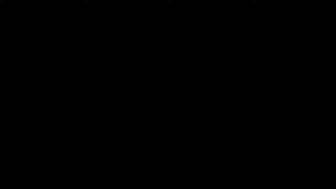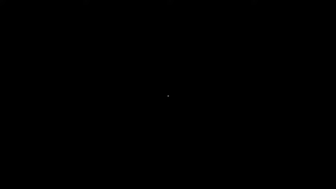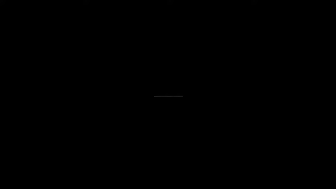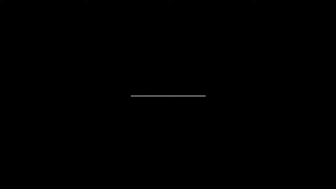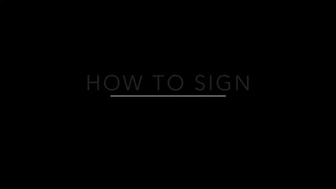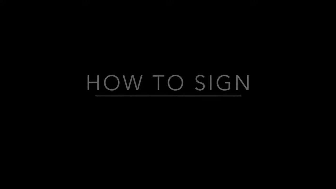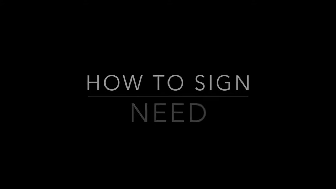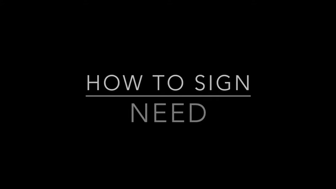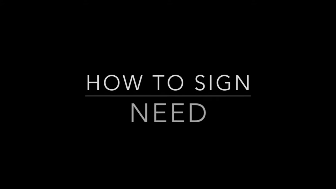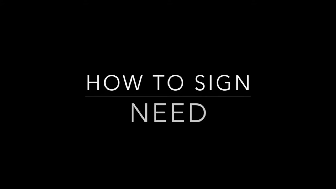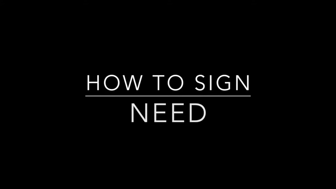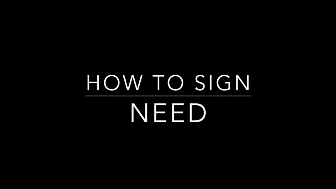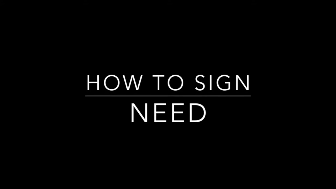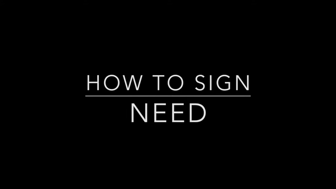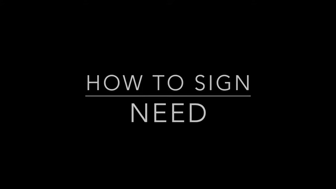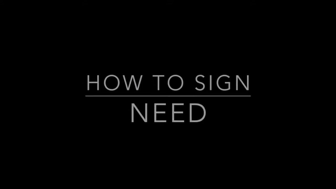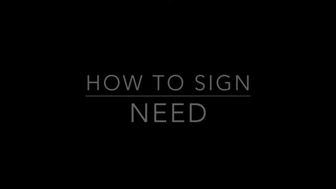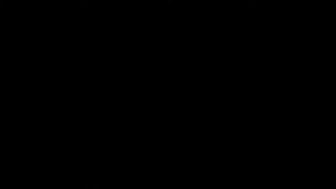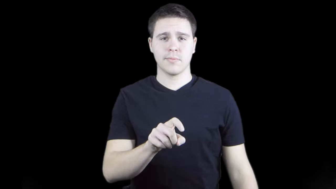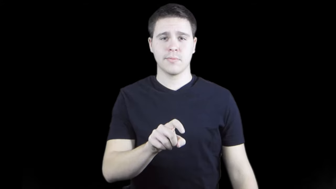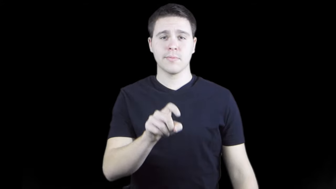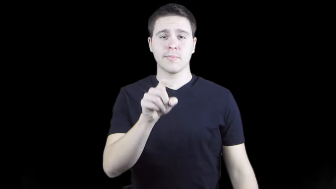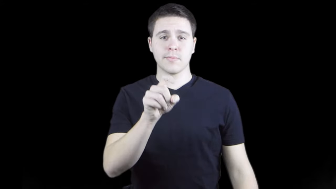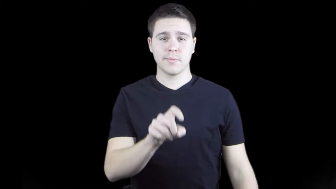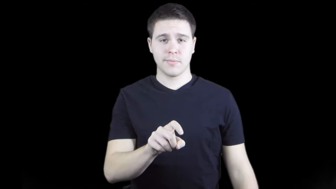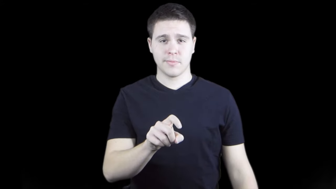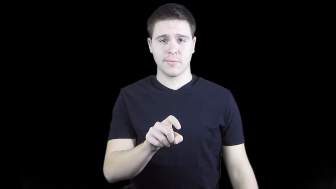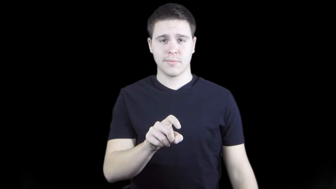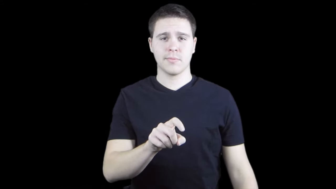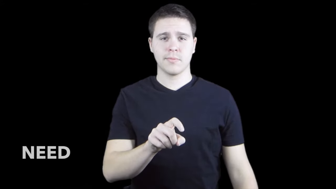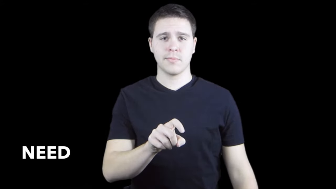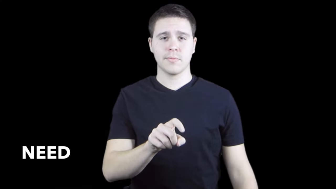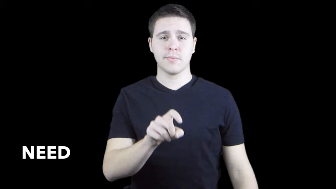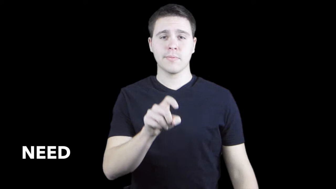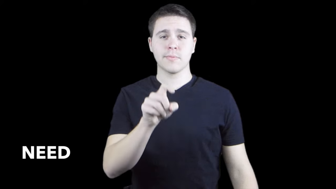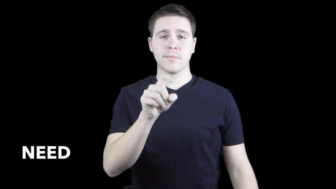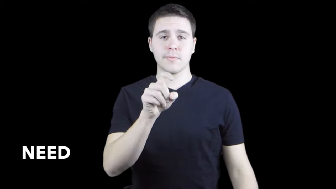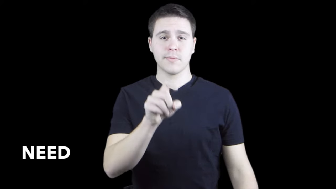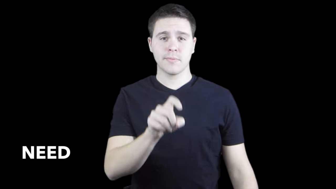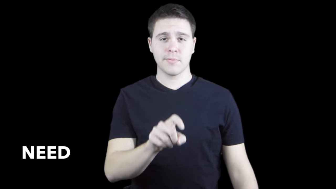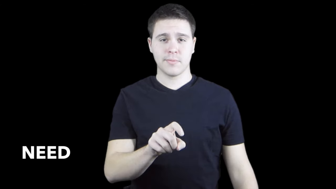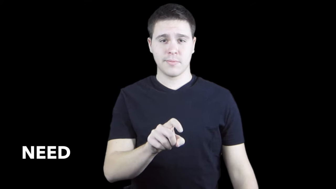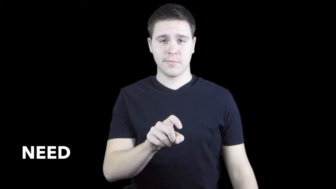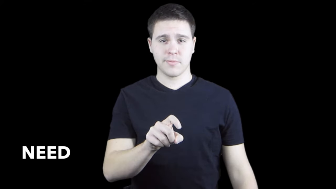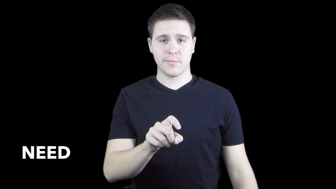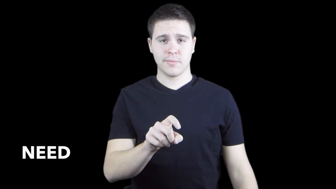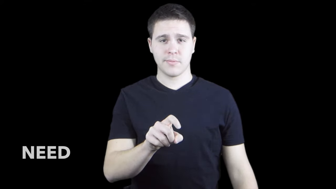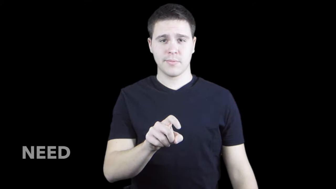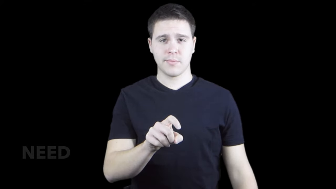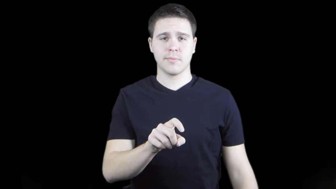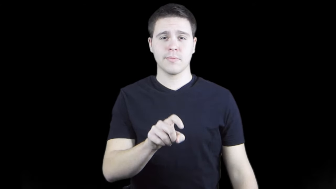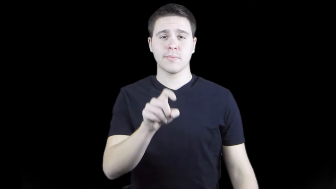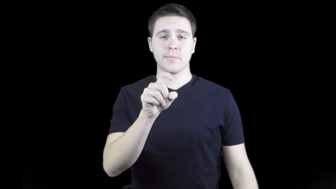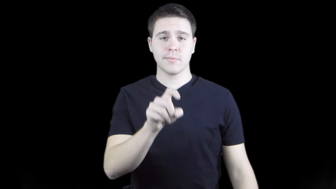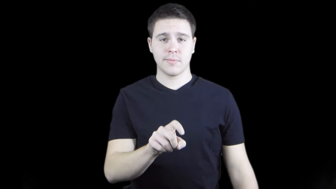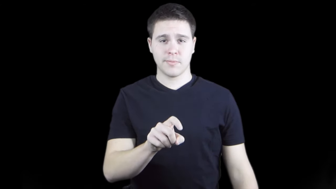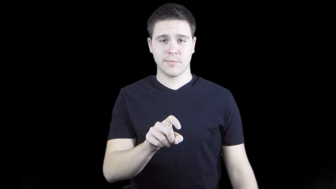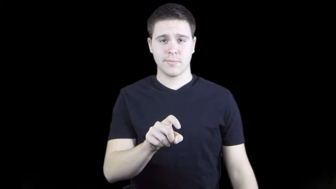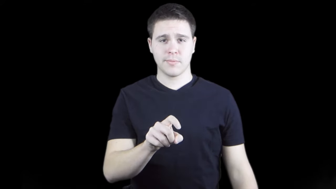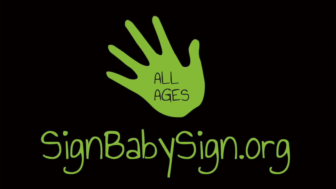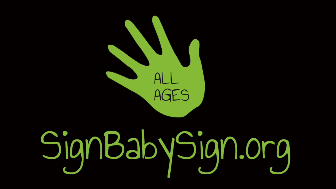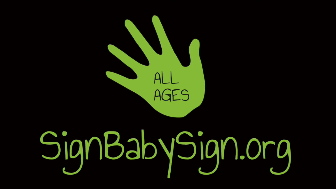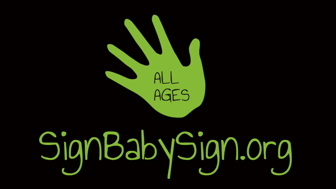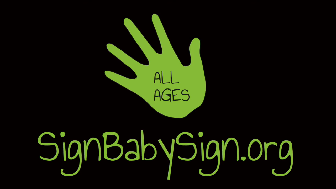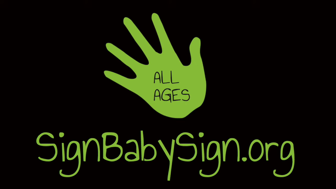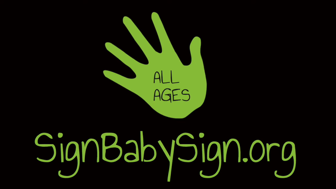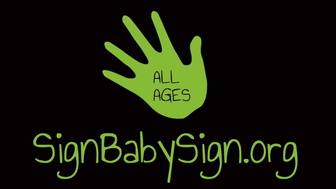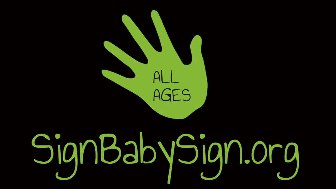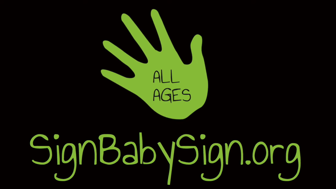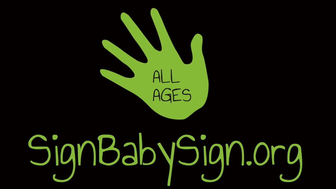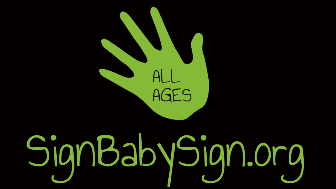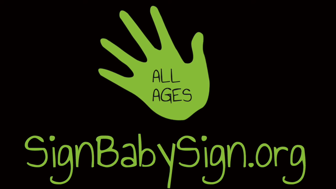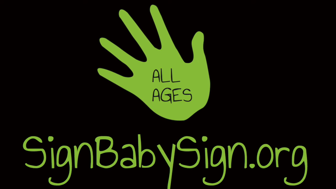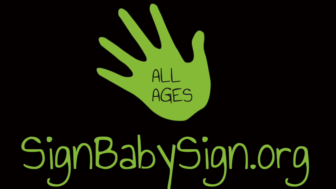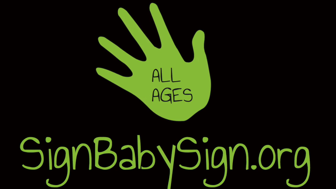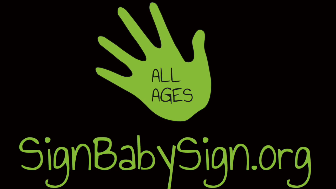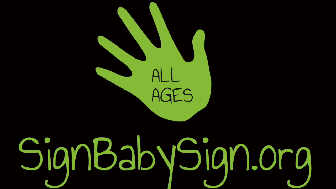Need